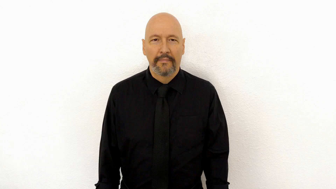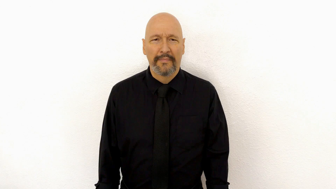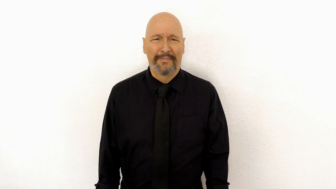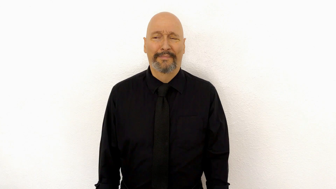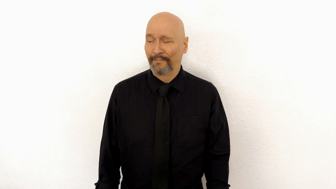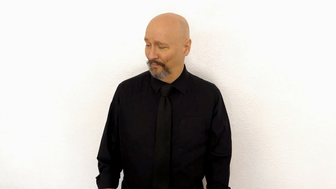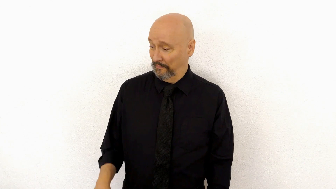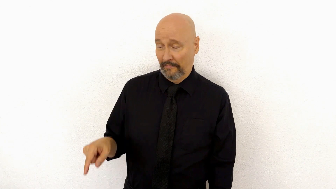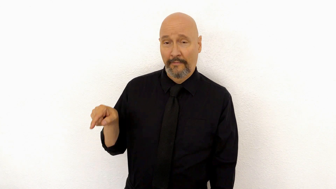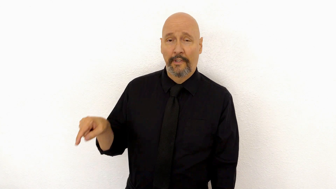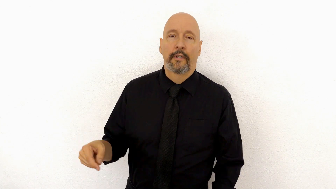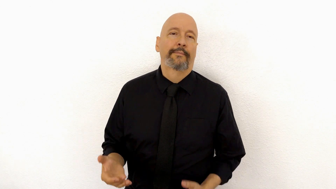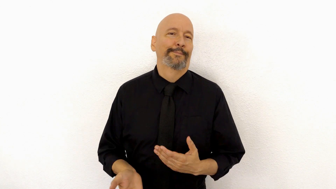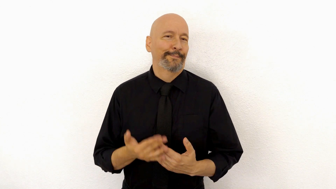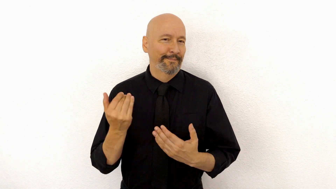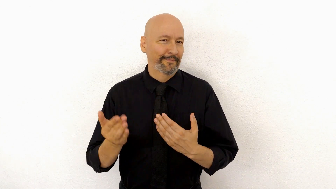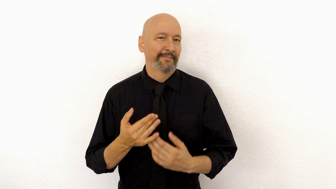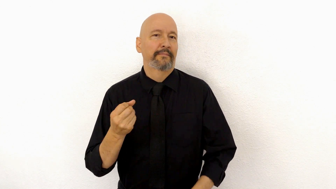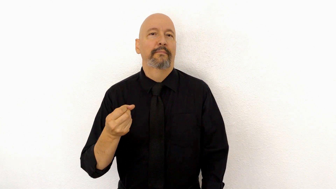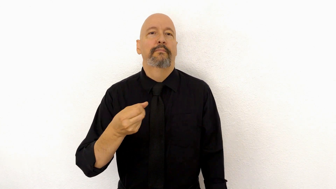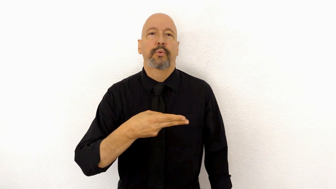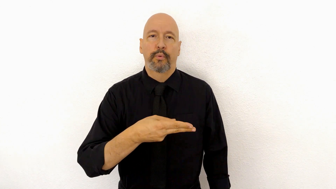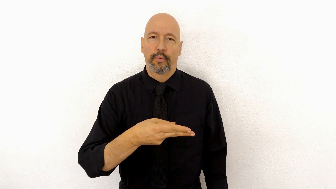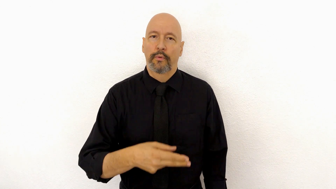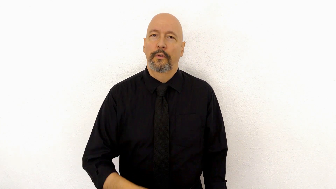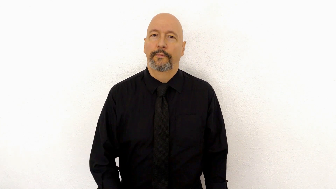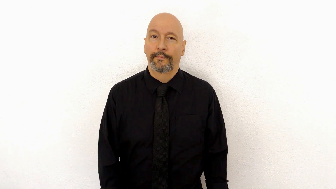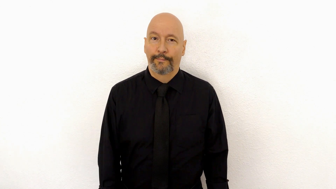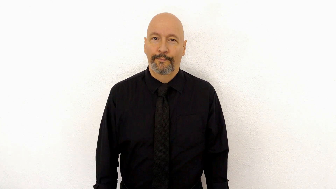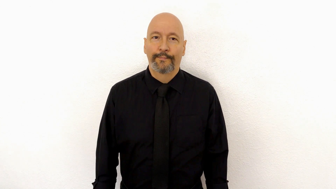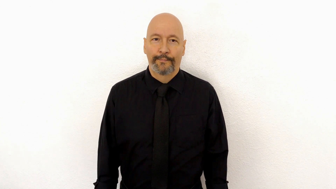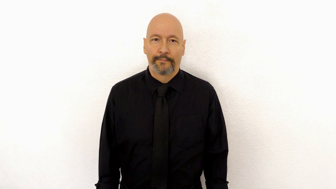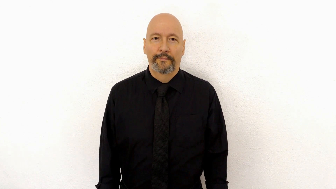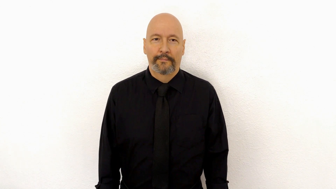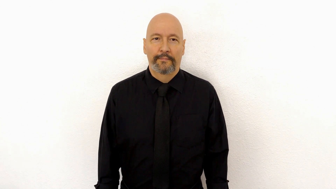THIS-[IX-right] EASY BEAT-[rt-to-lf]-that. (This easily beats that)